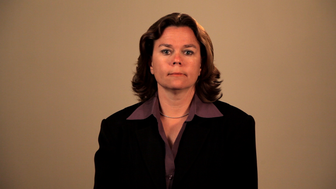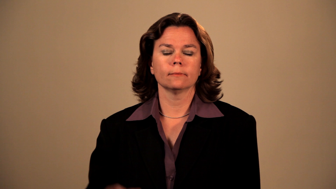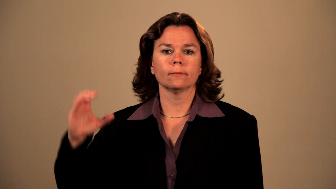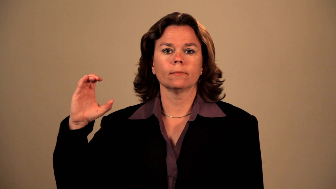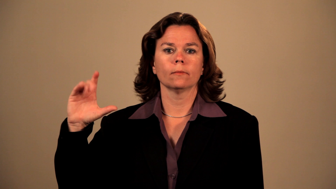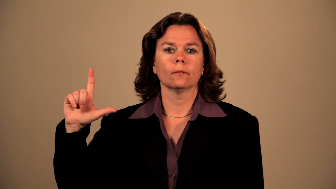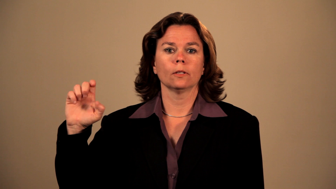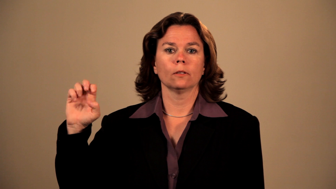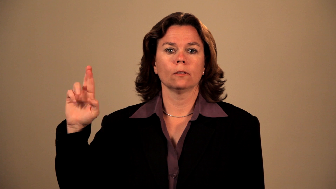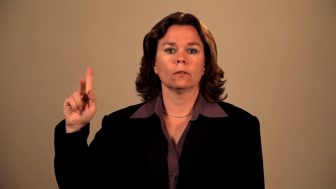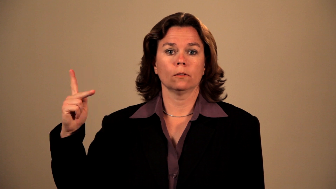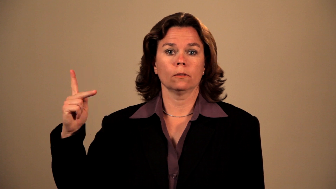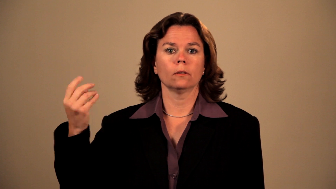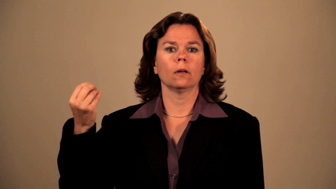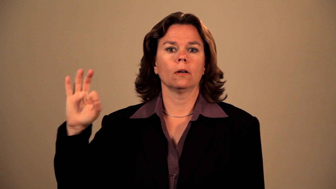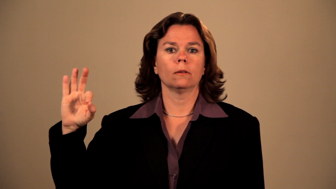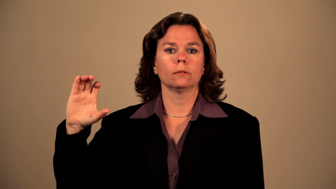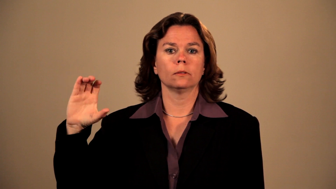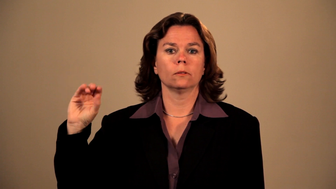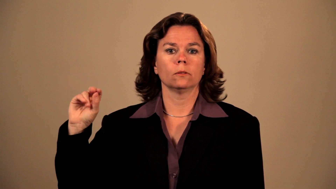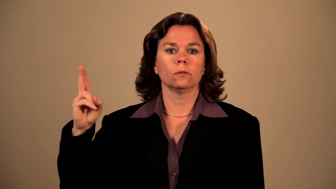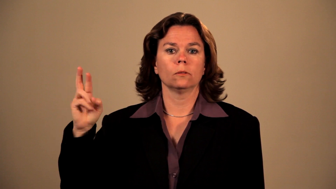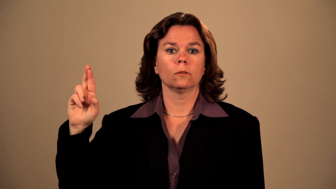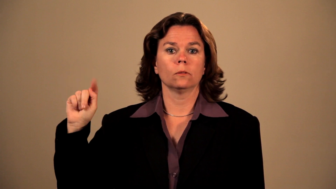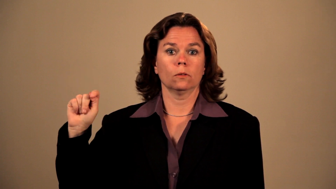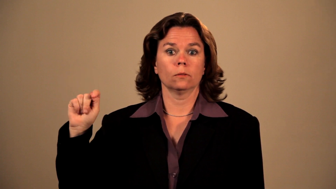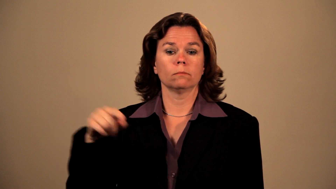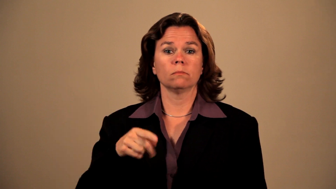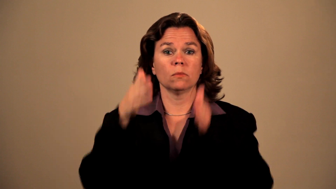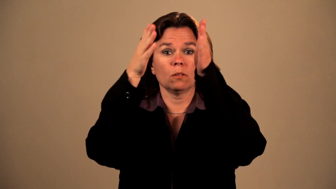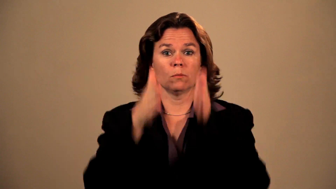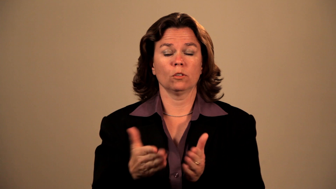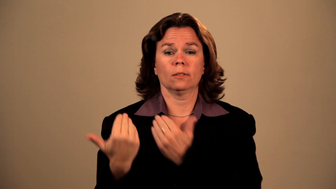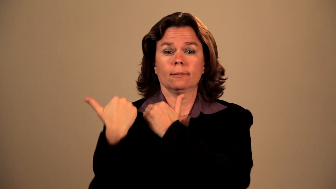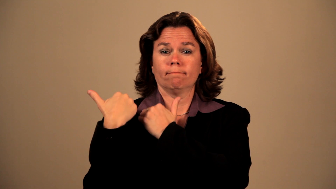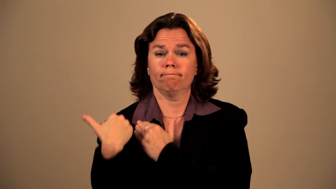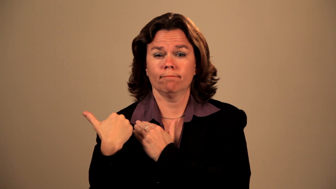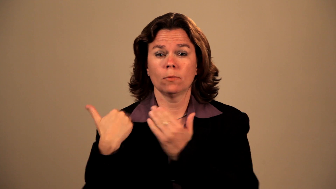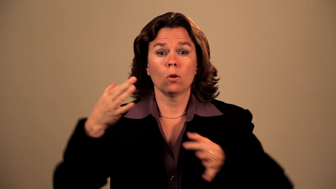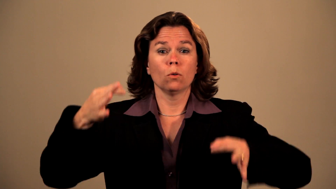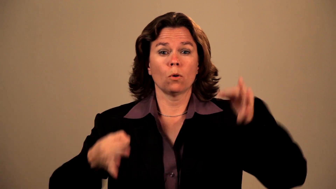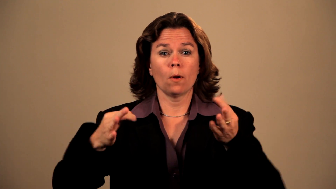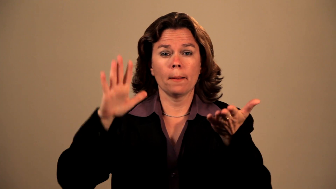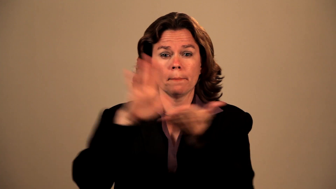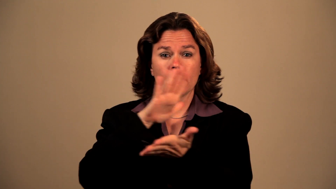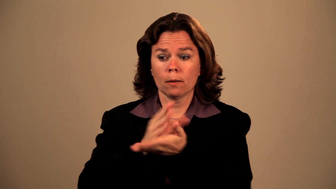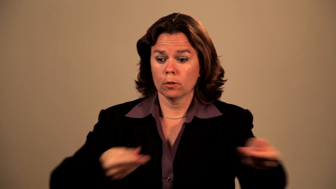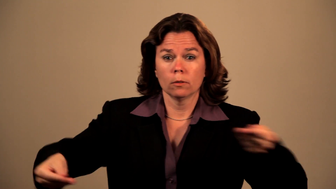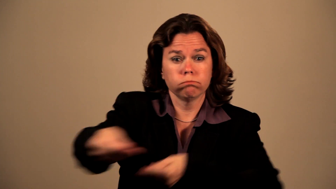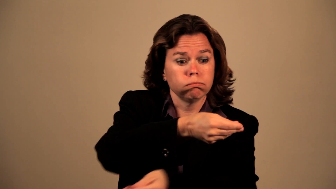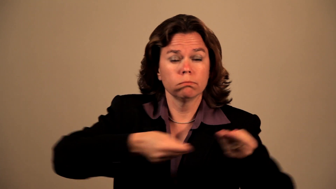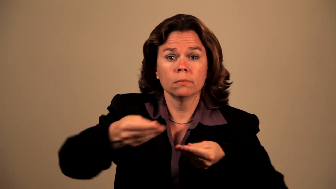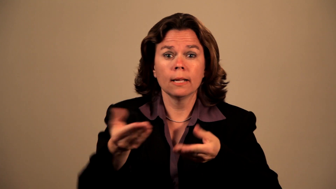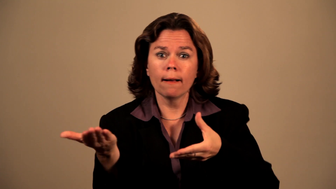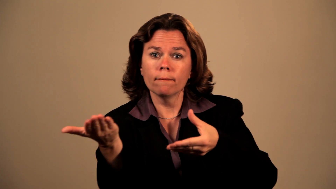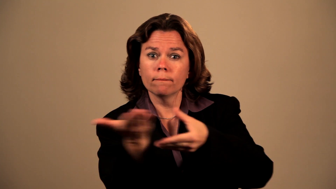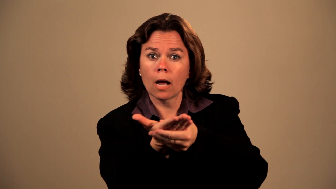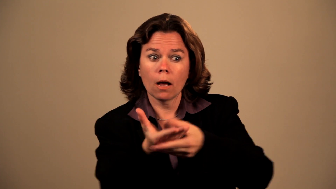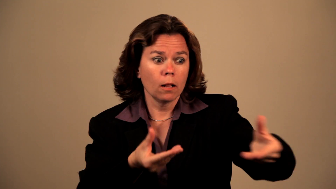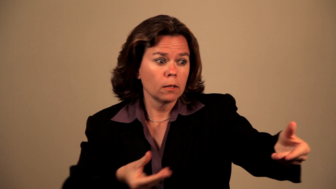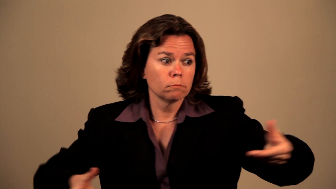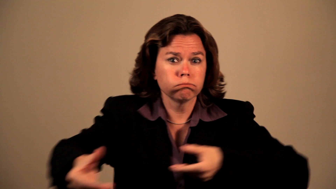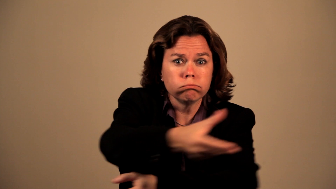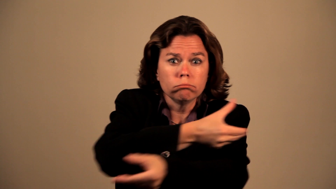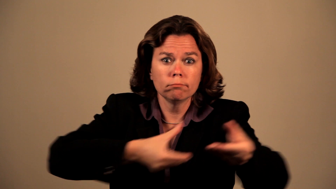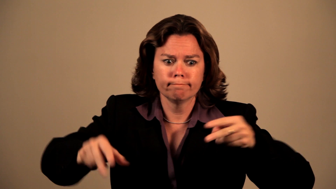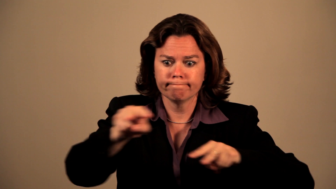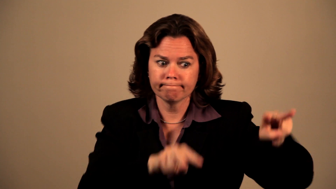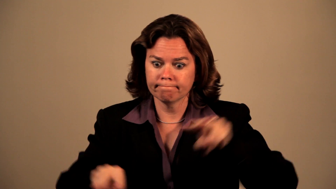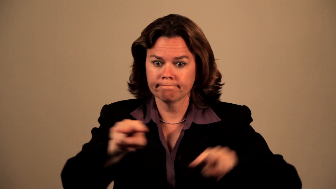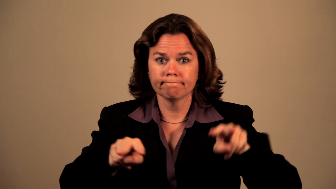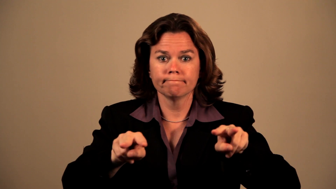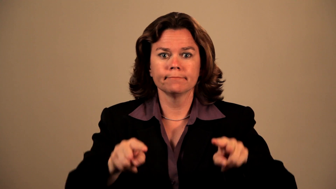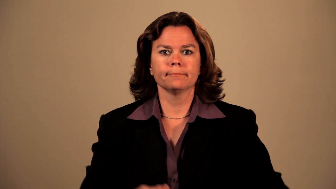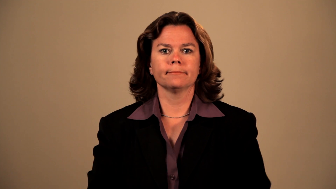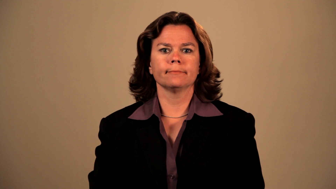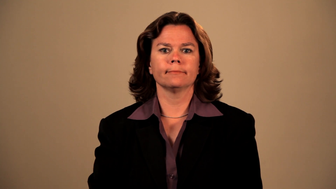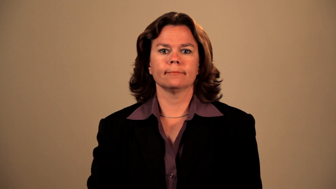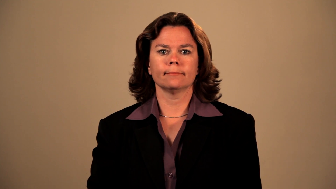Clerk of the Court